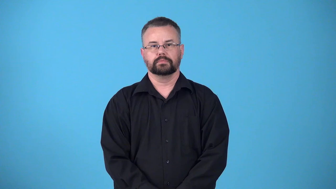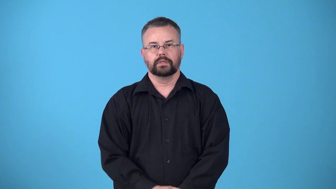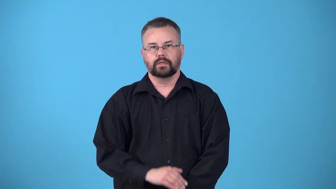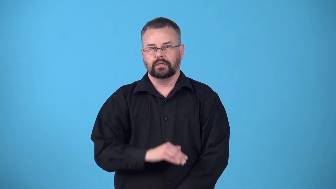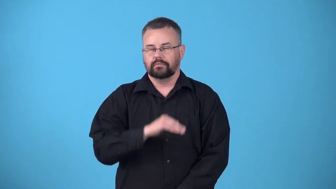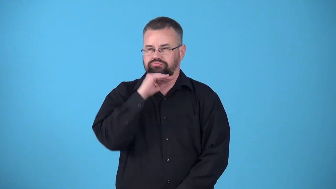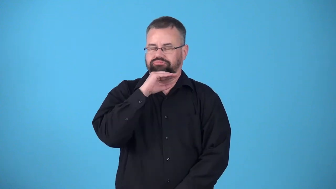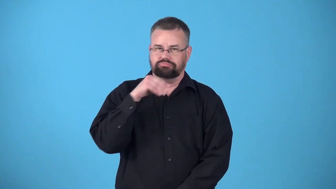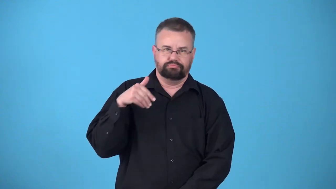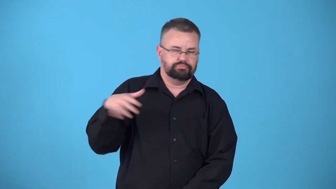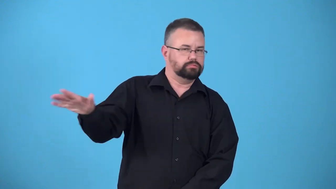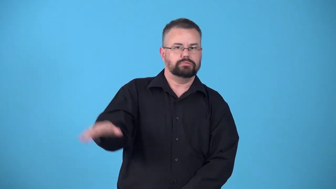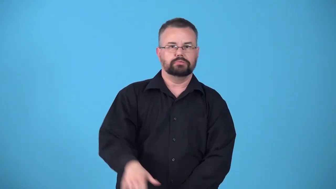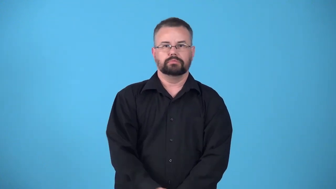brush off